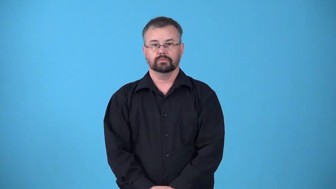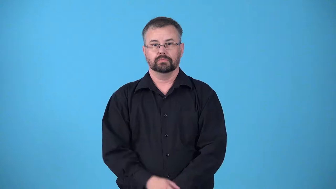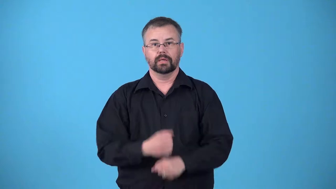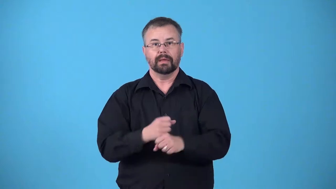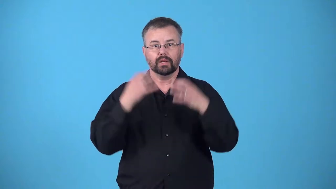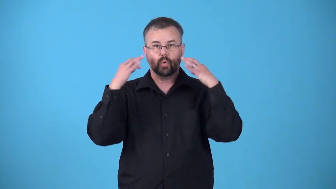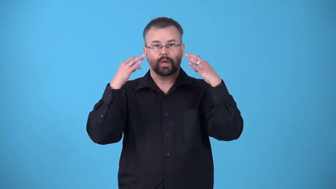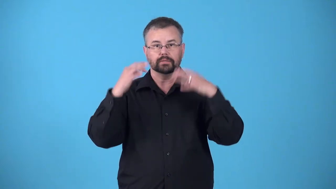go-make noise